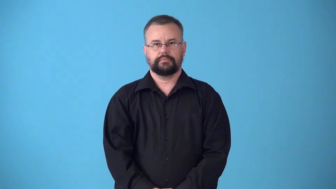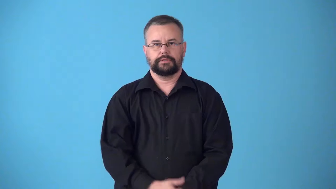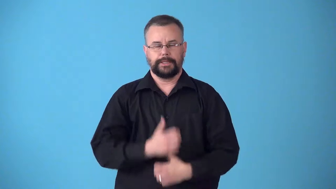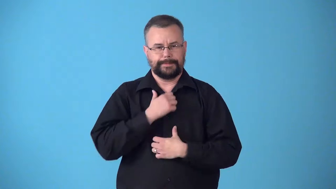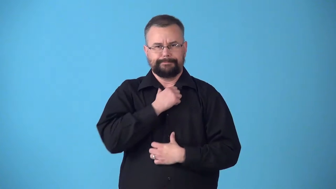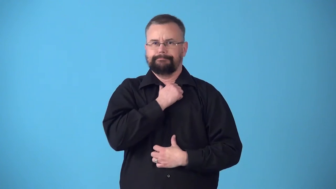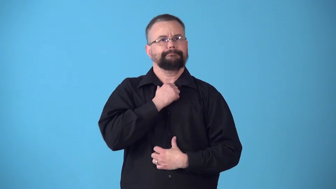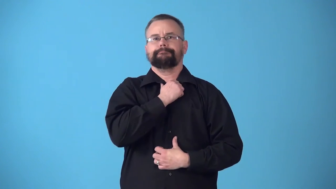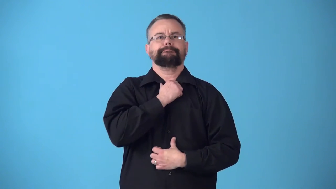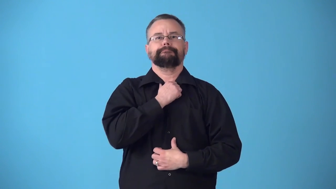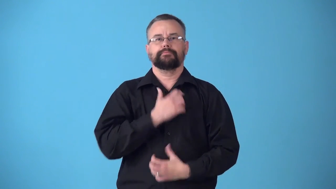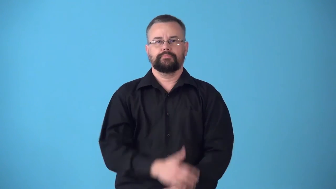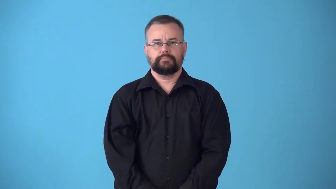straighten-tie